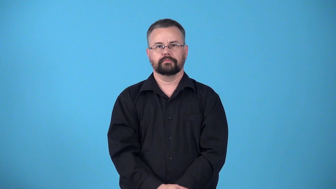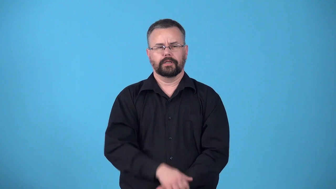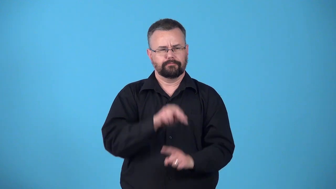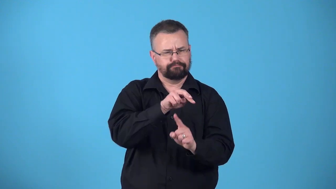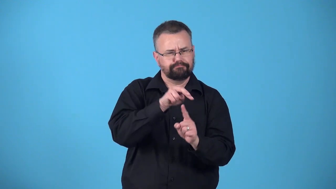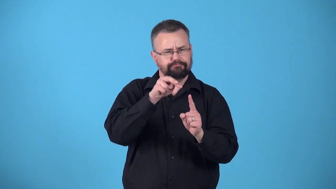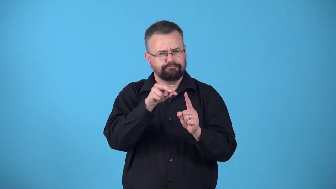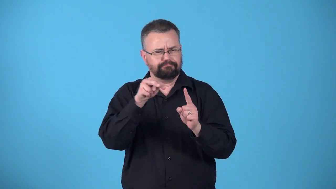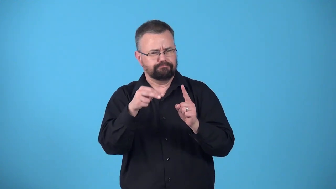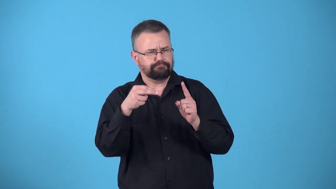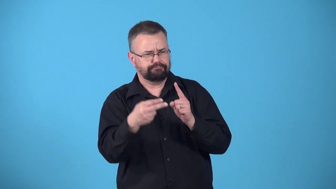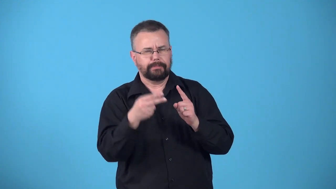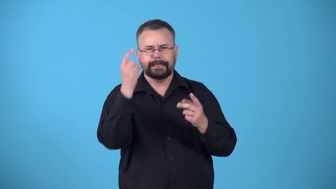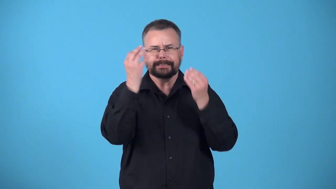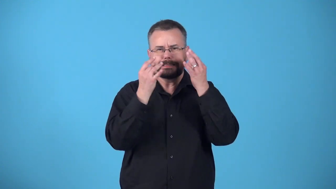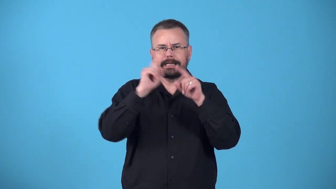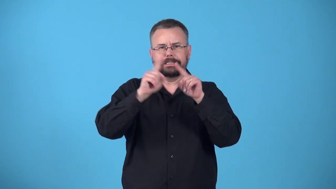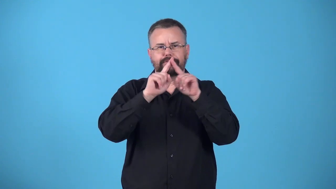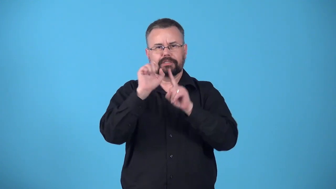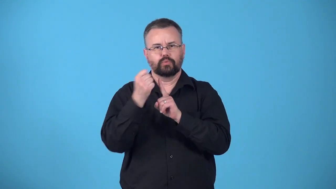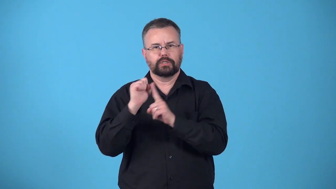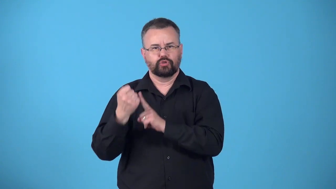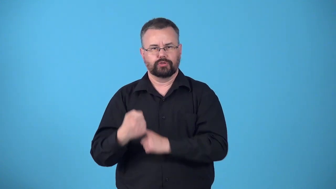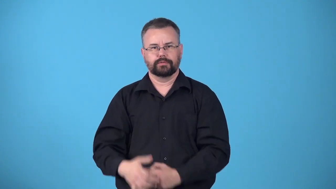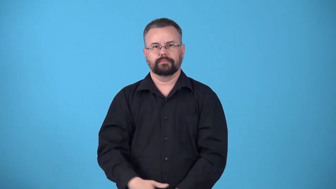cover all the bases